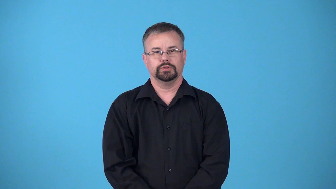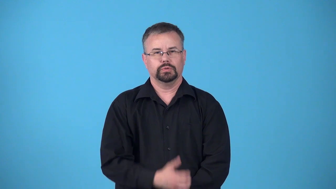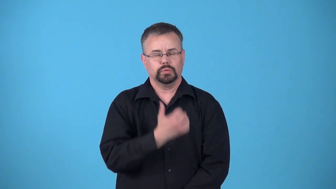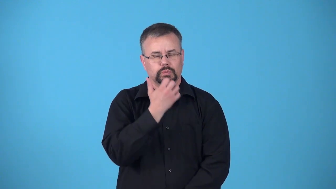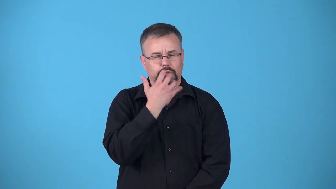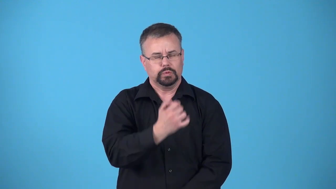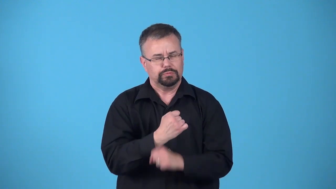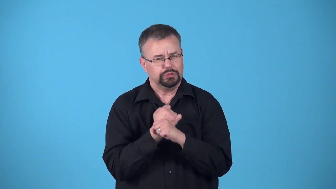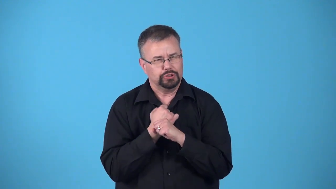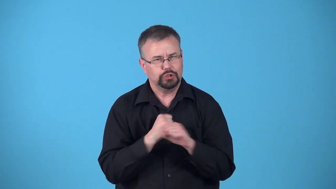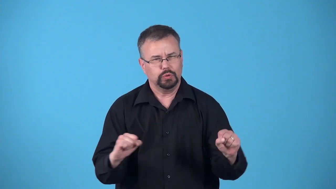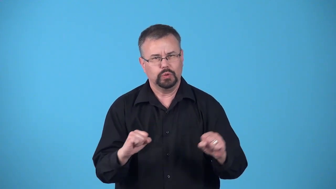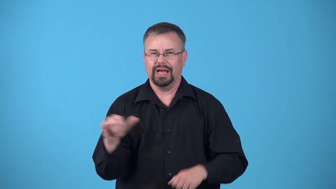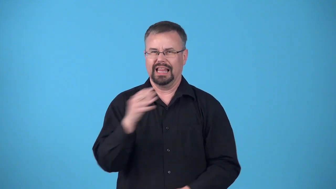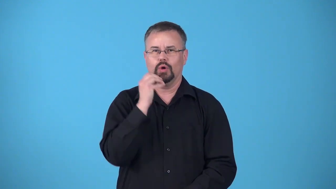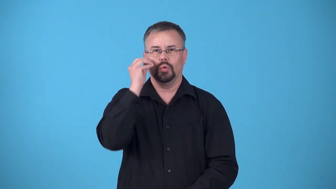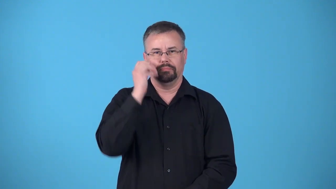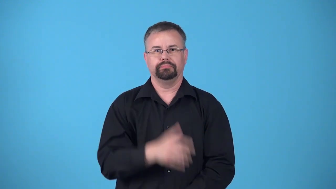home and hearth, home sweet home